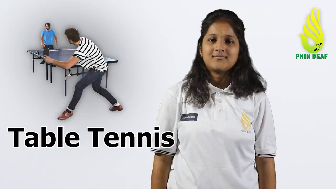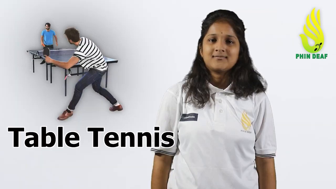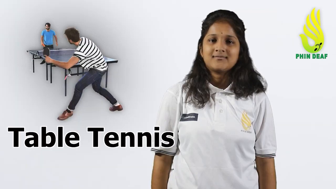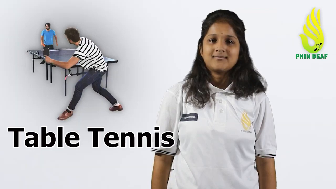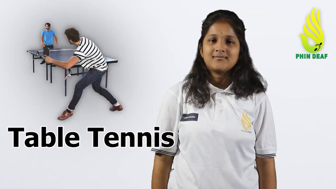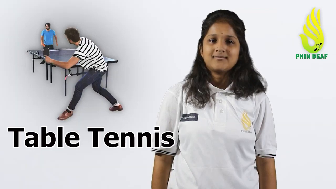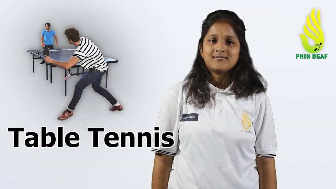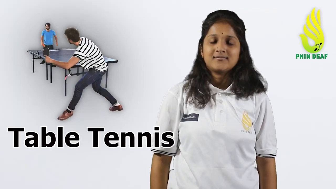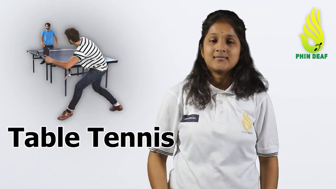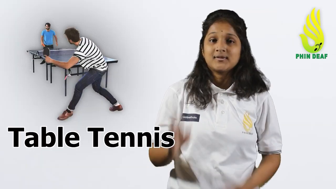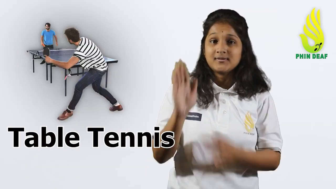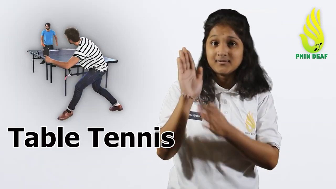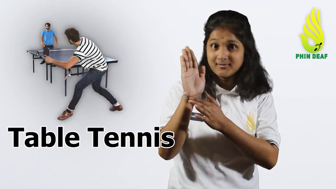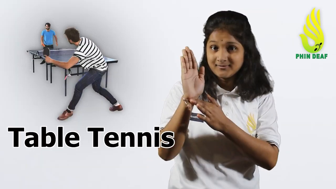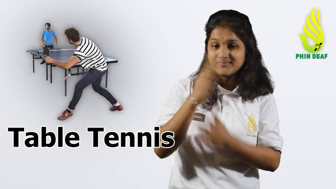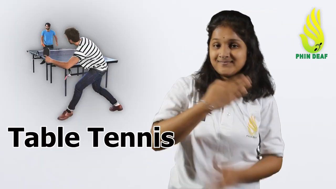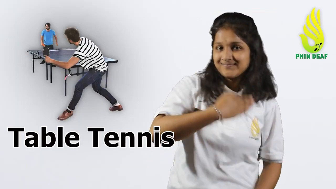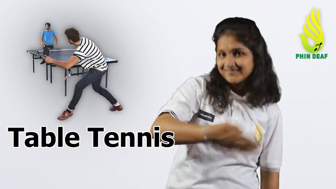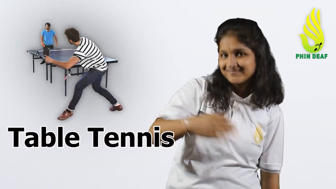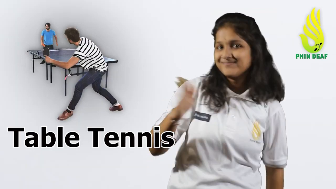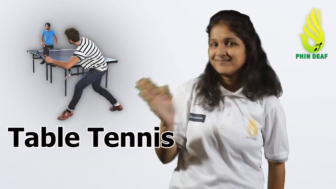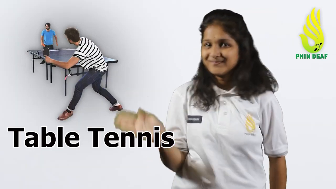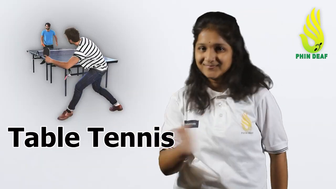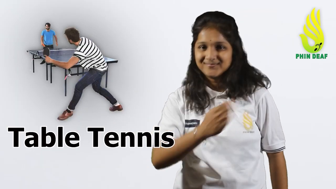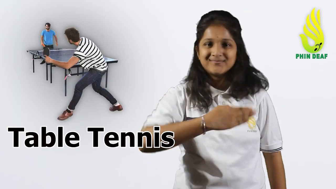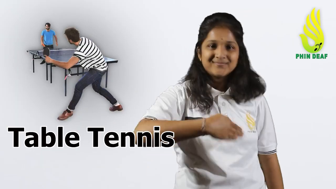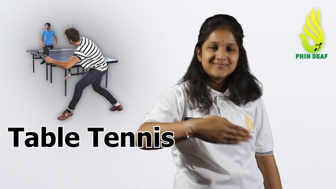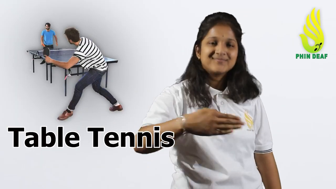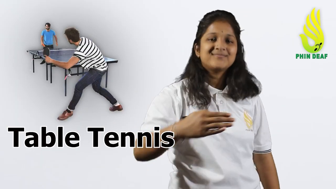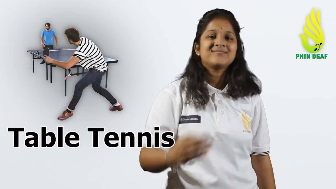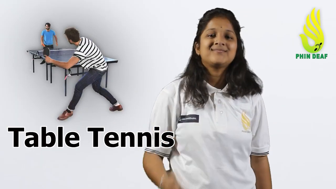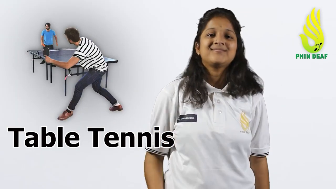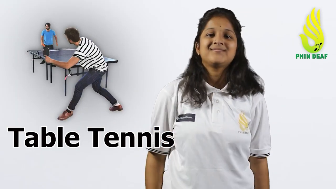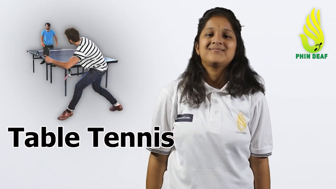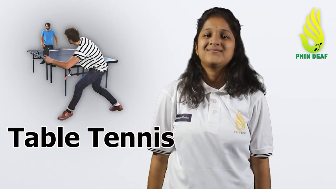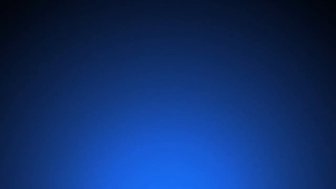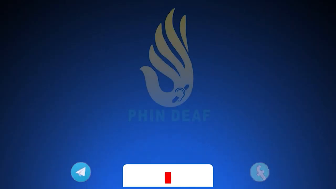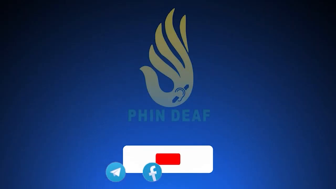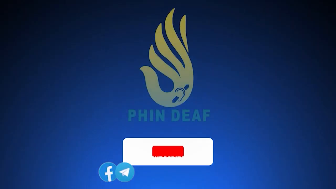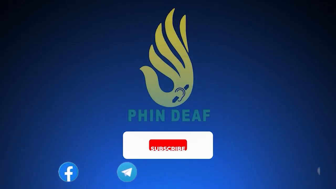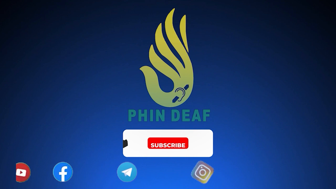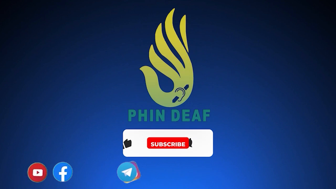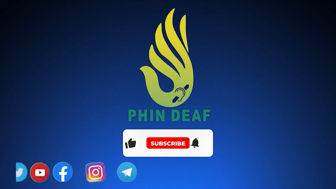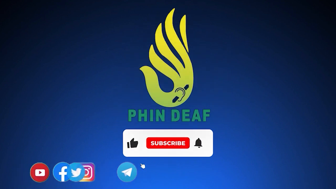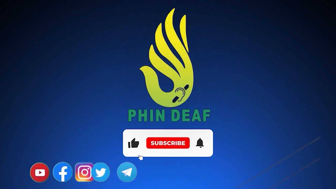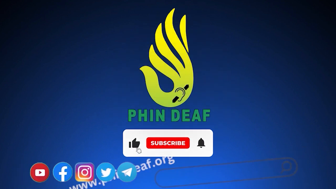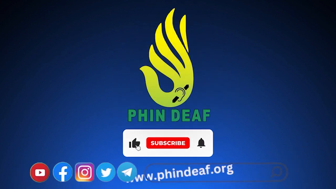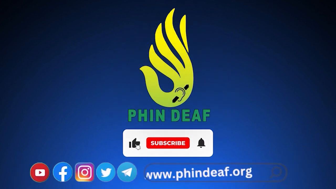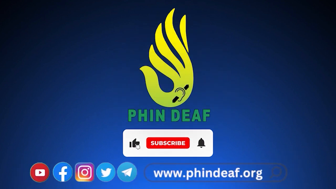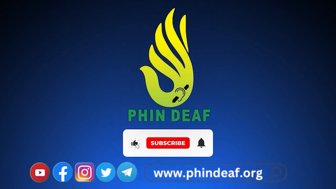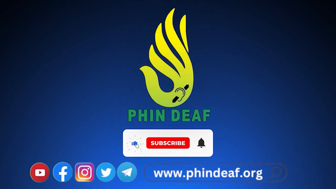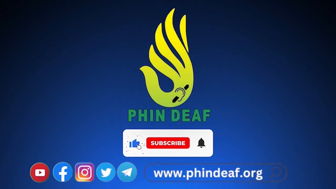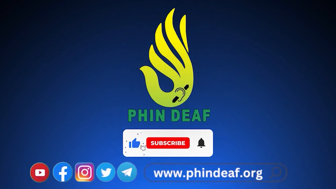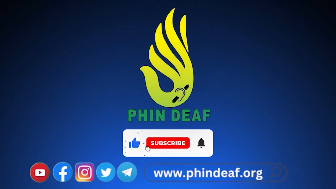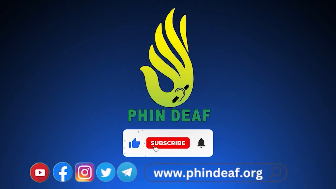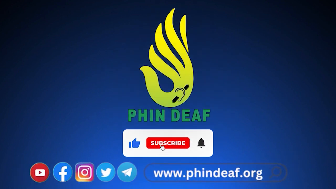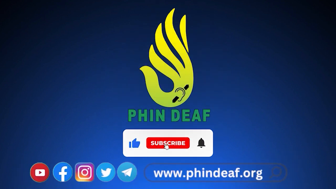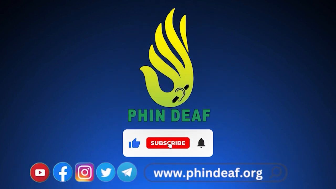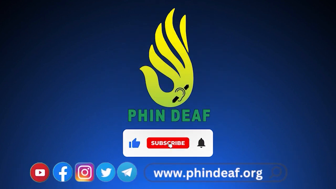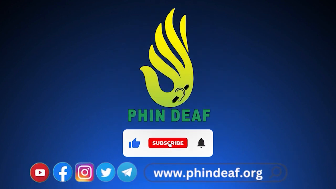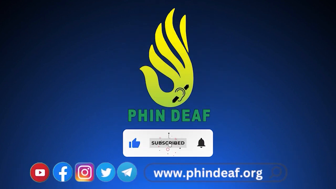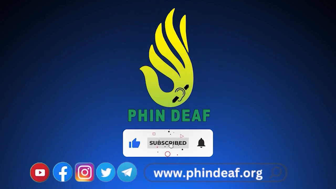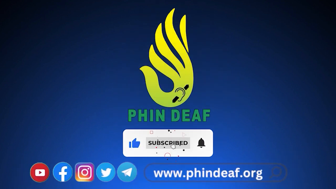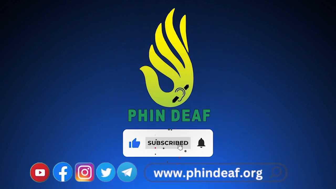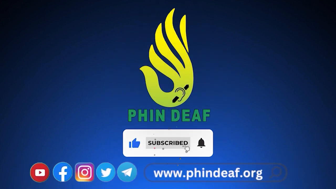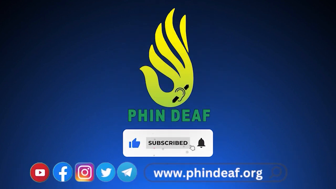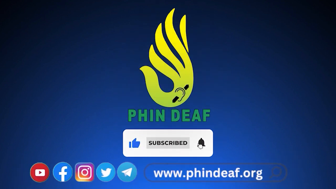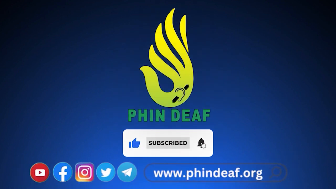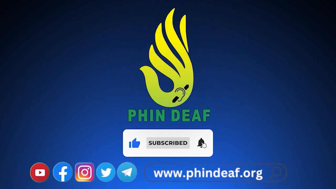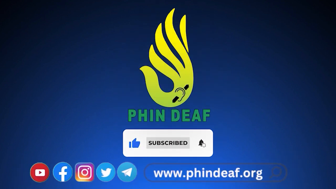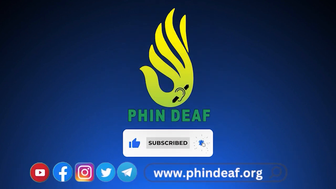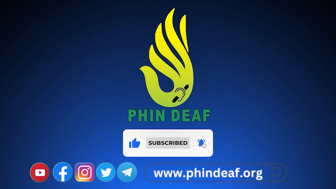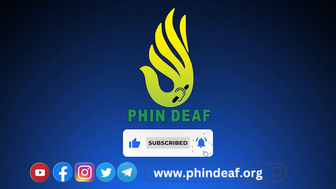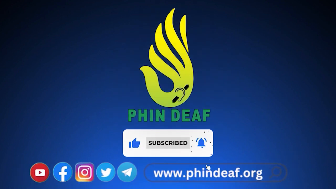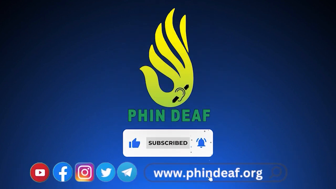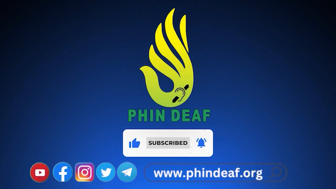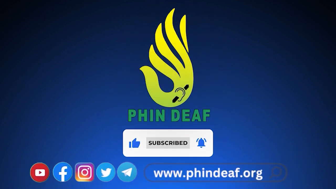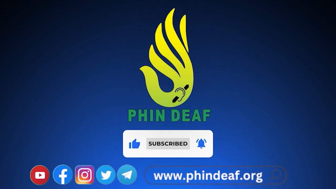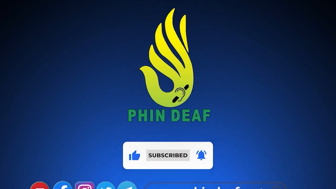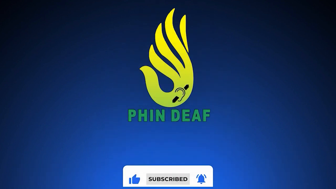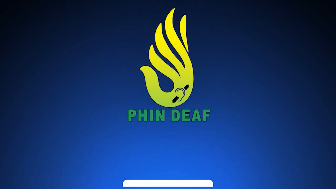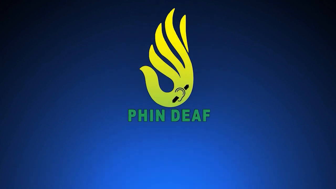Table Tennis